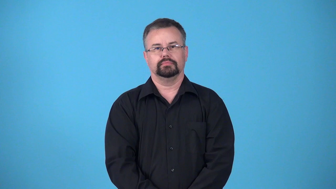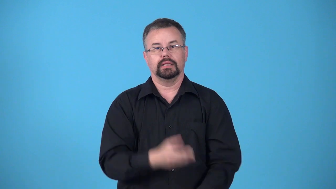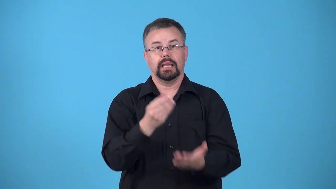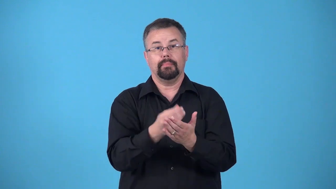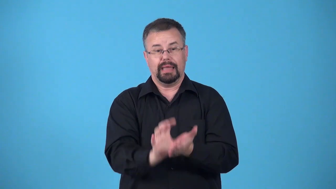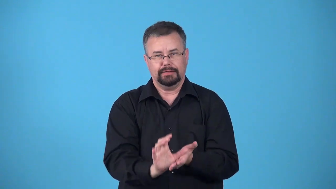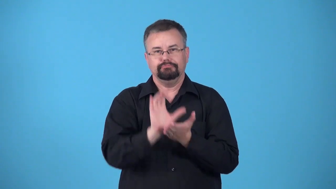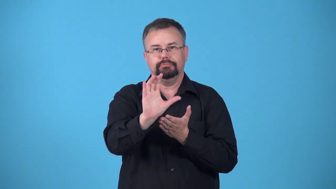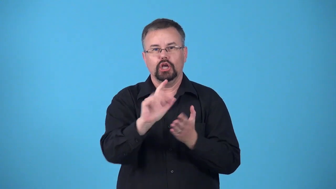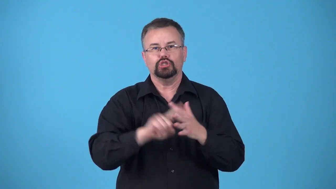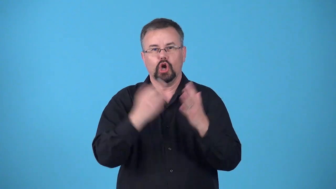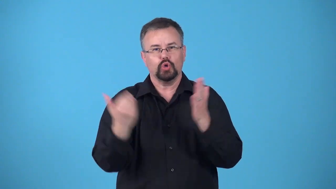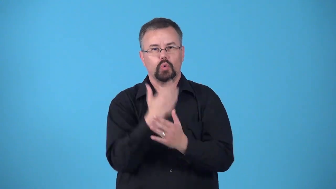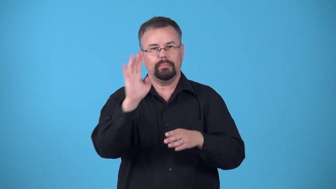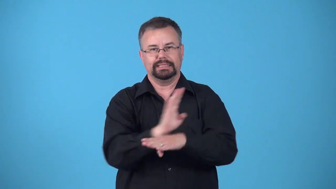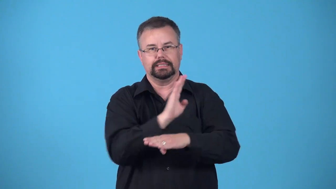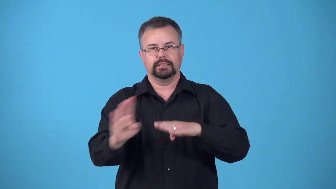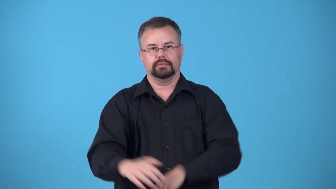seed money